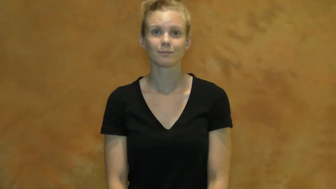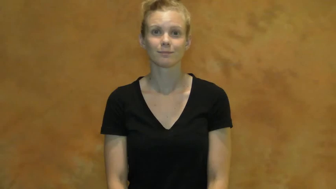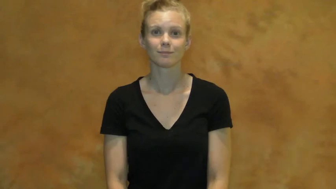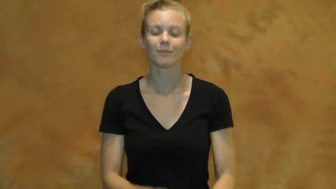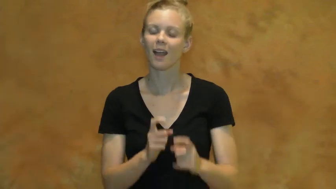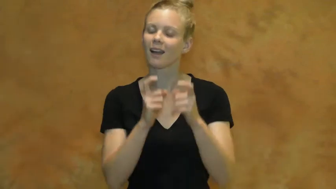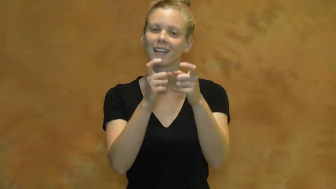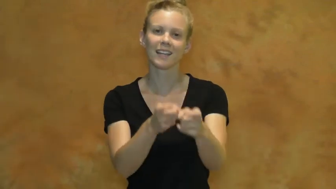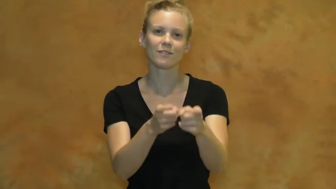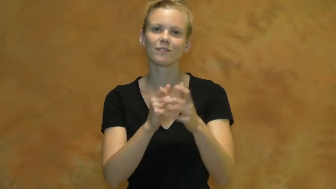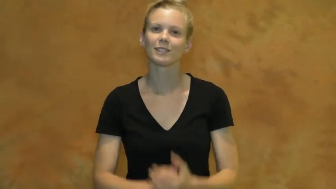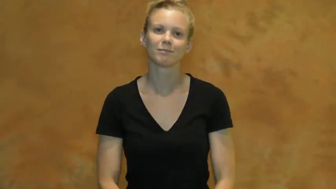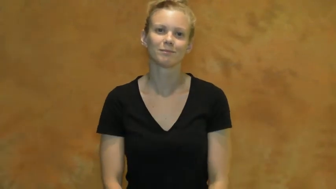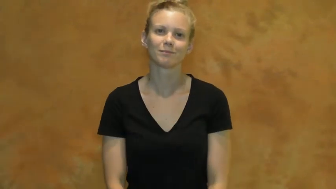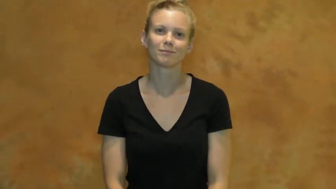present